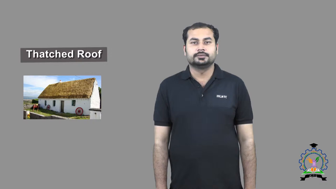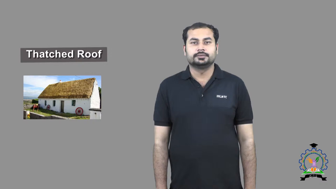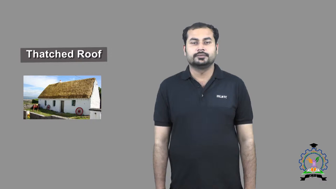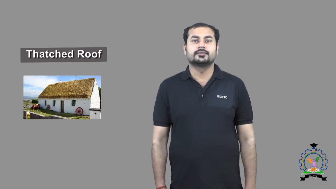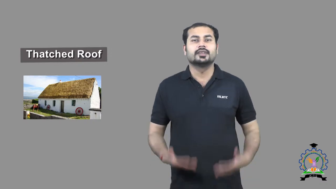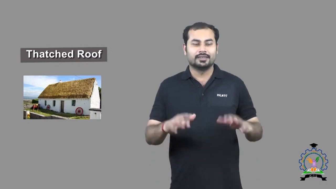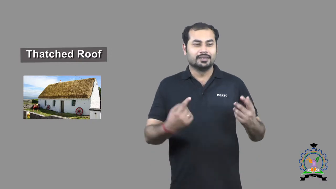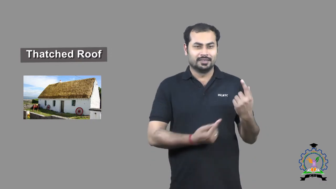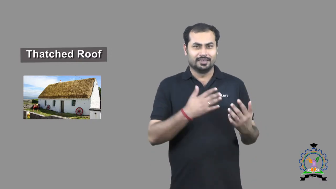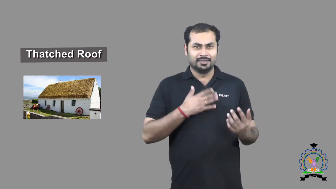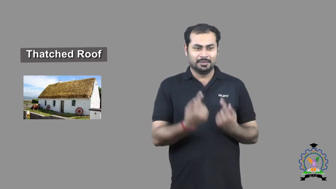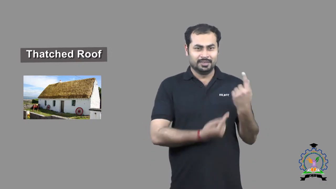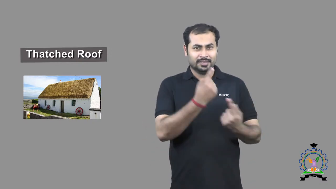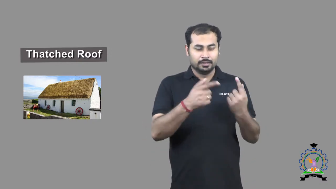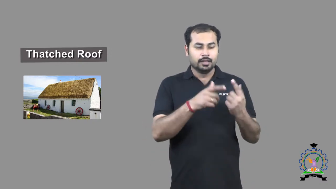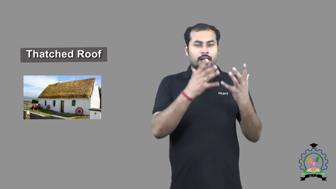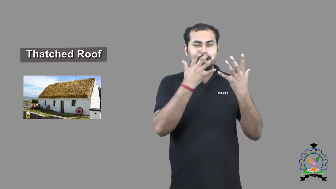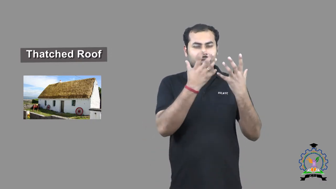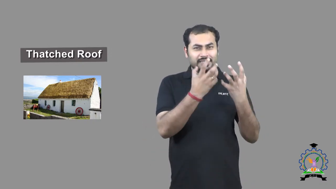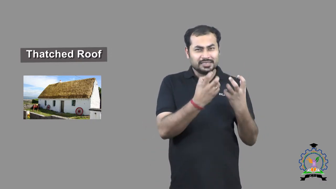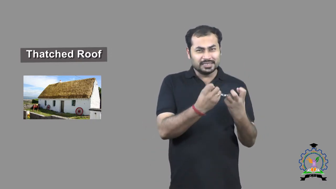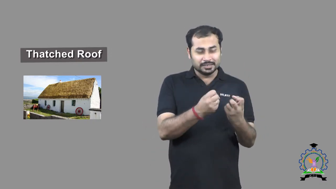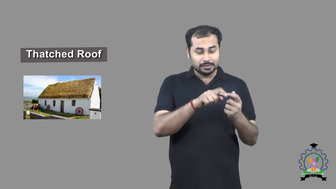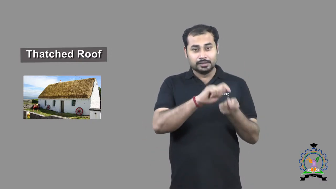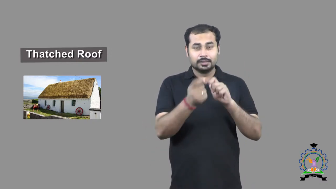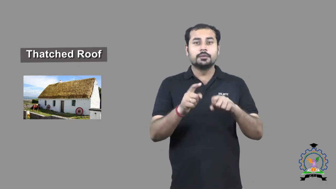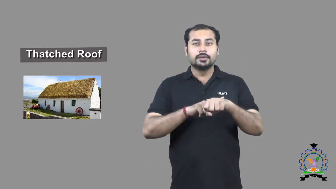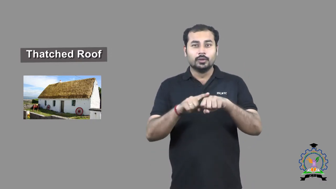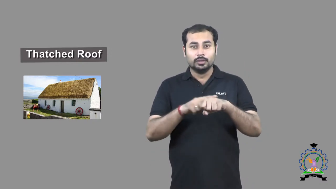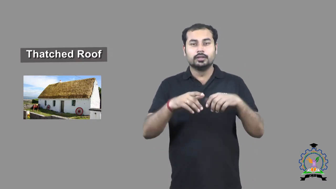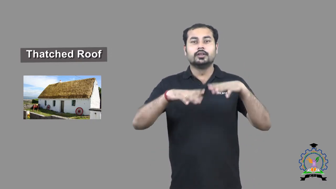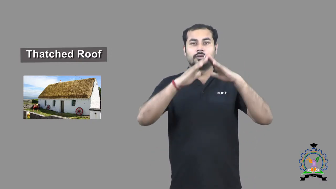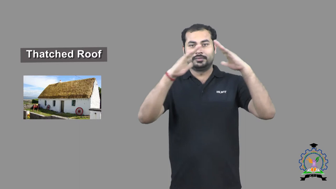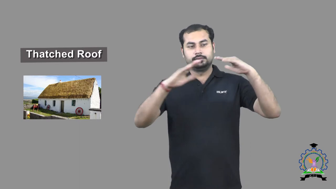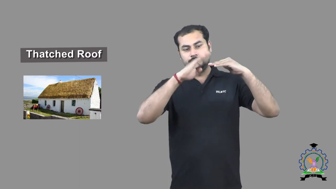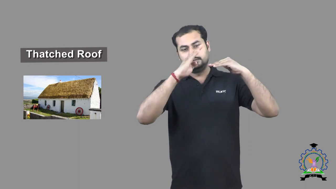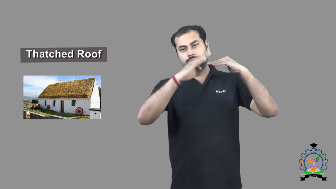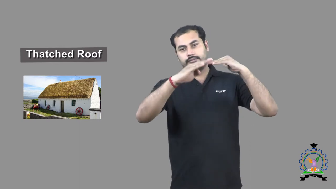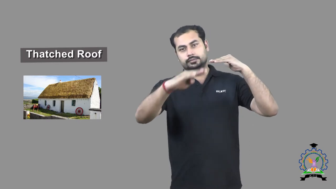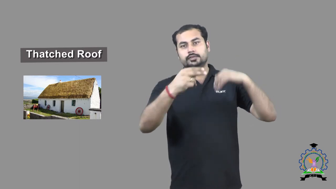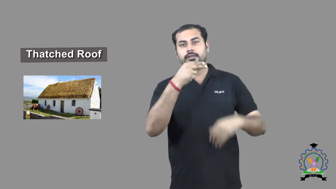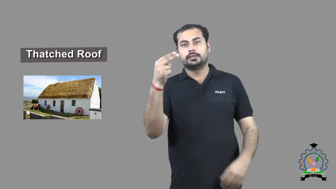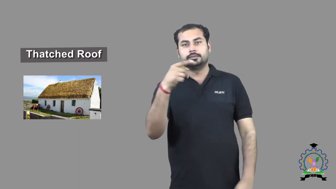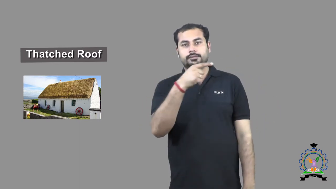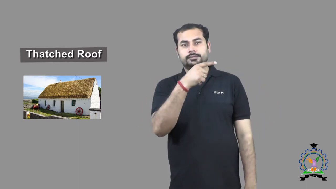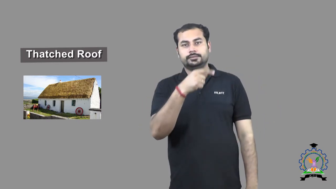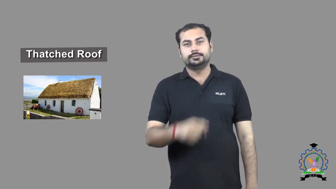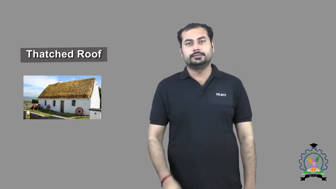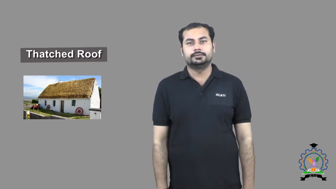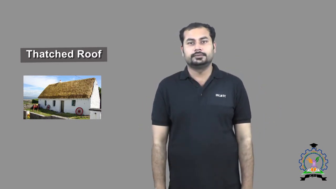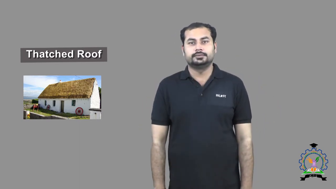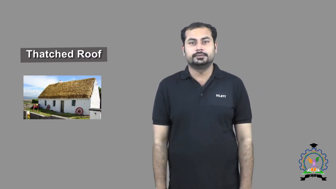Thatched Roof